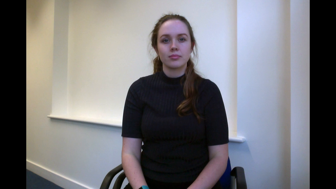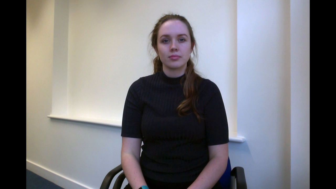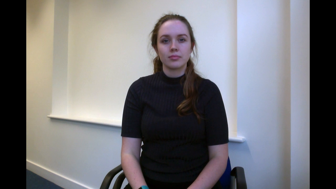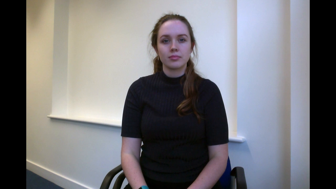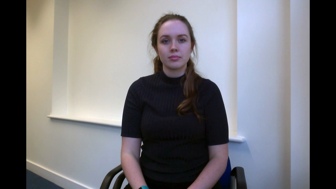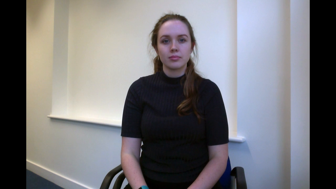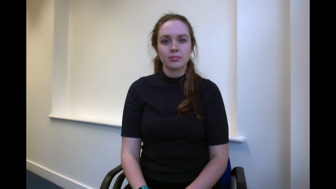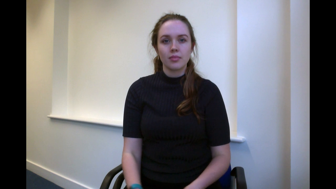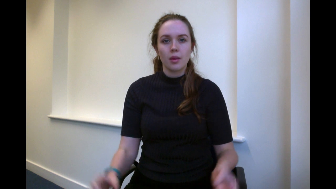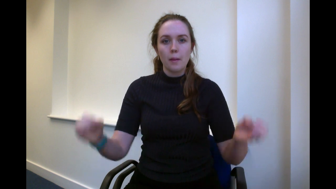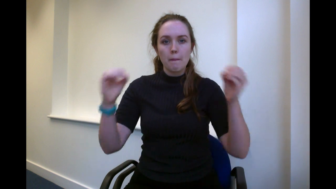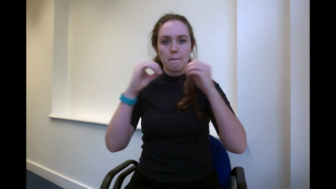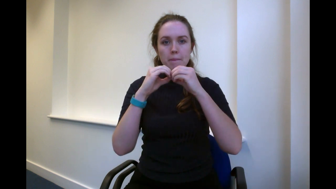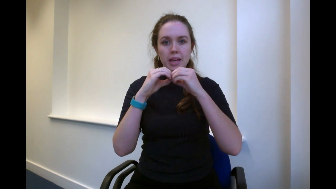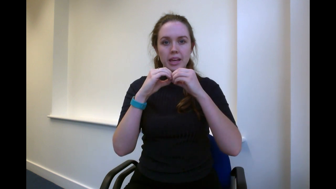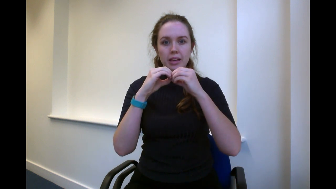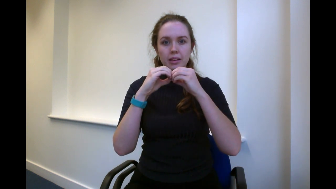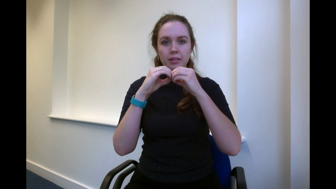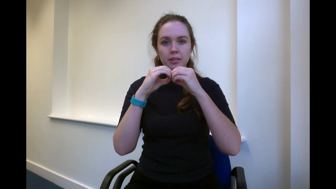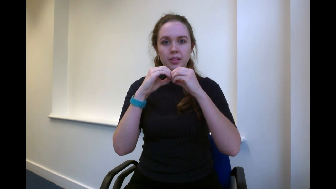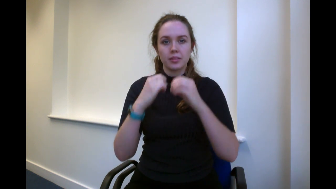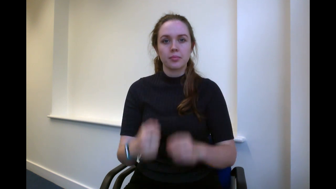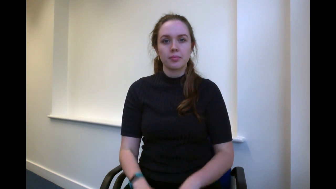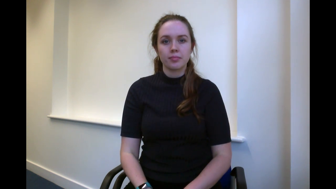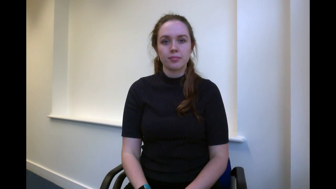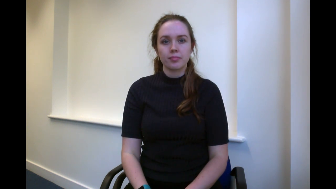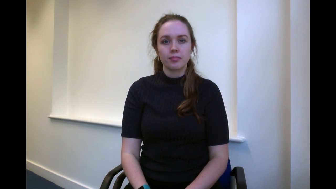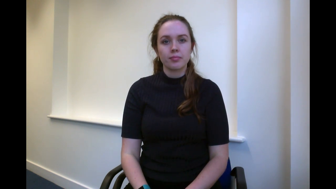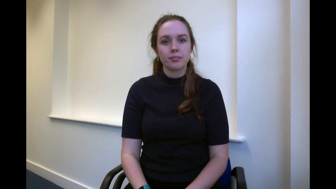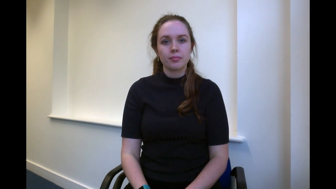B